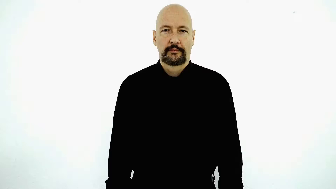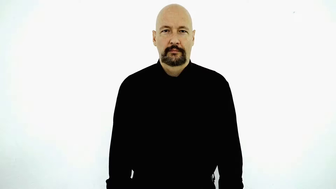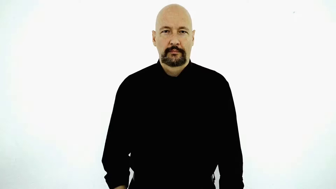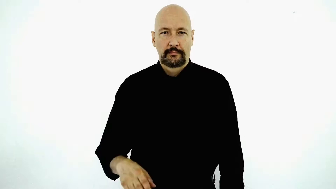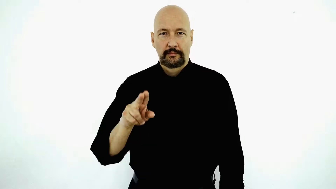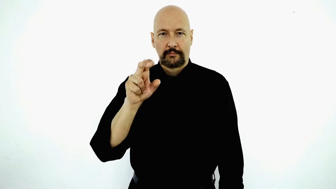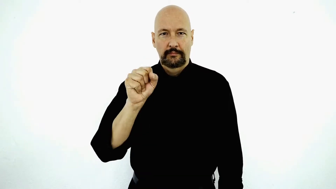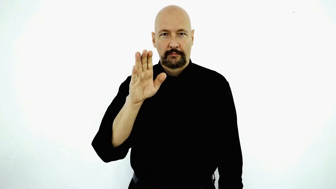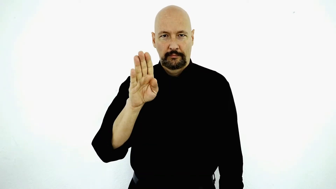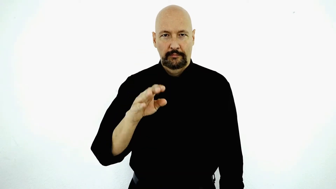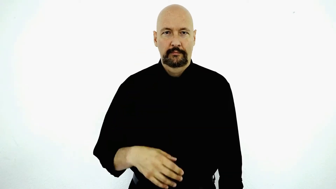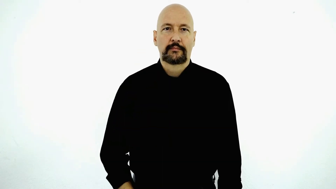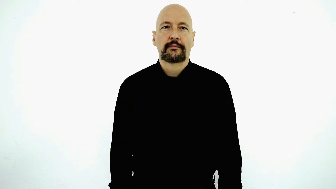USB